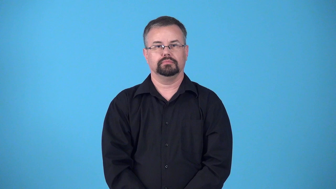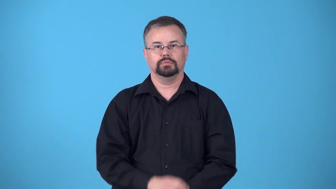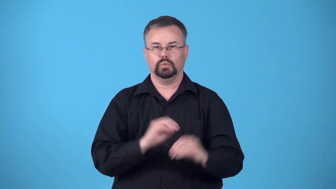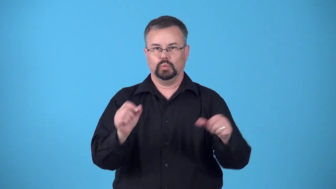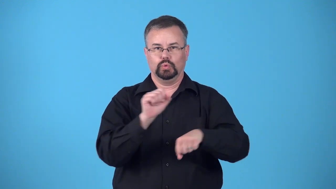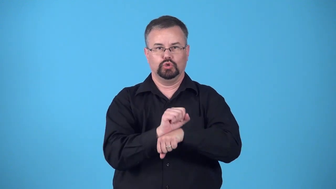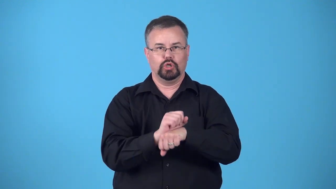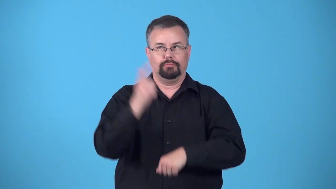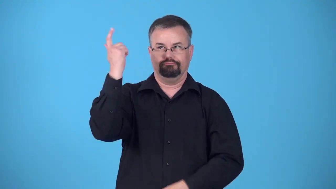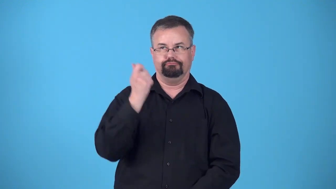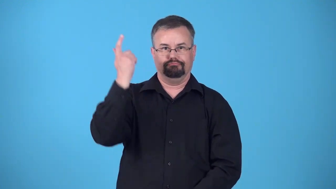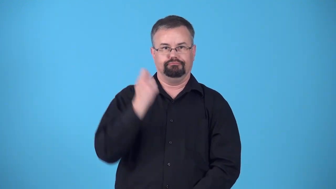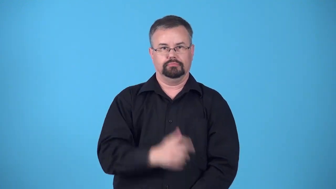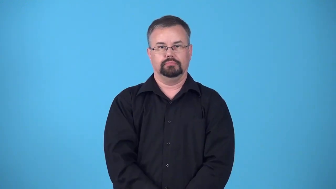on the dole